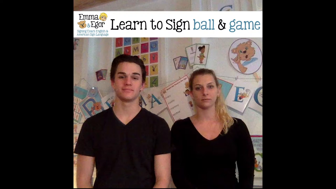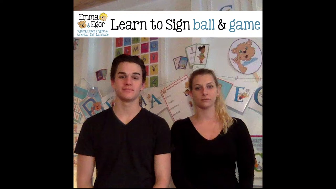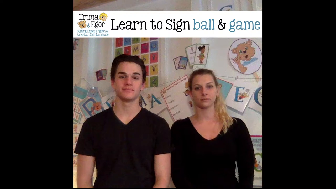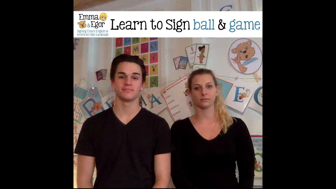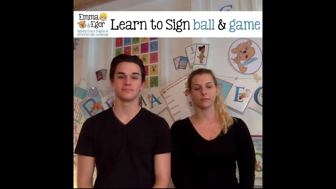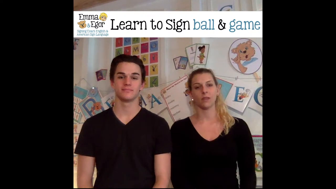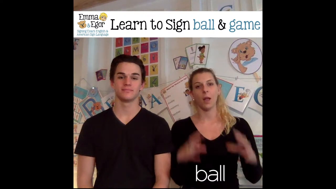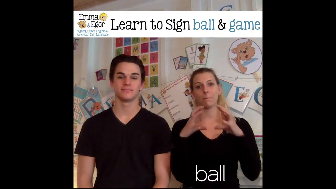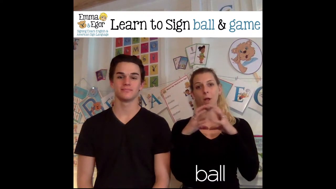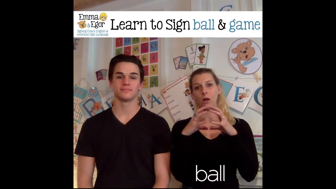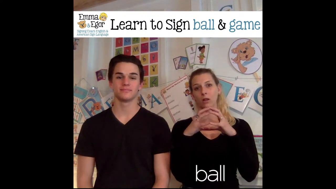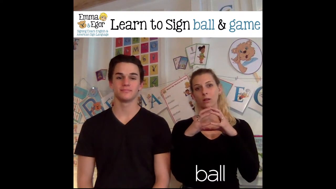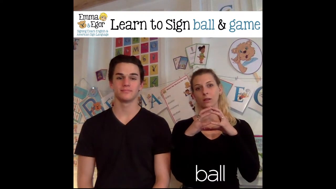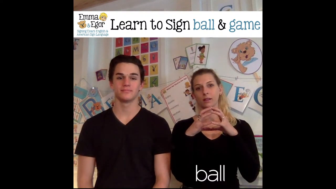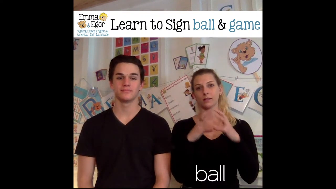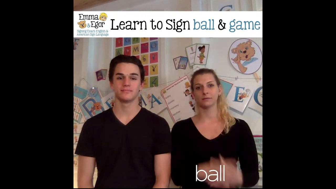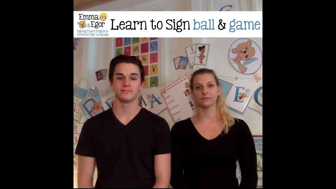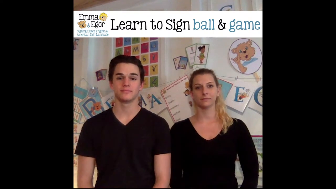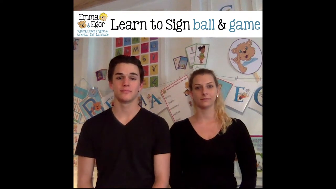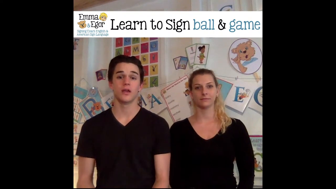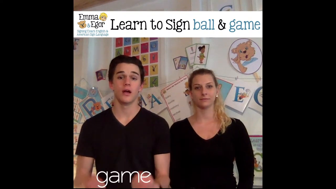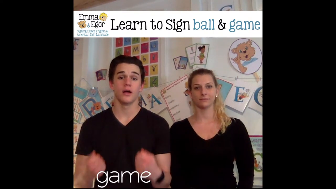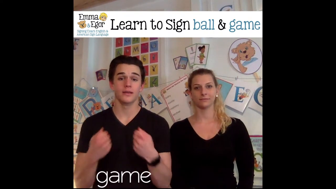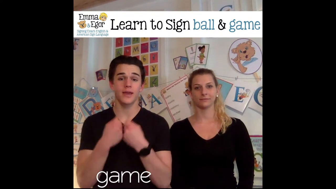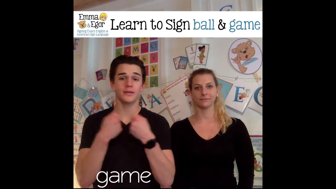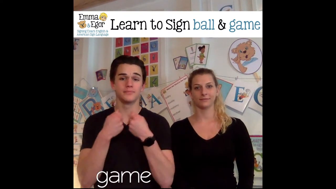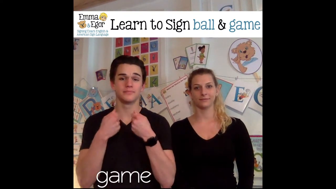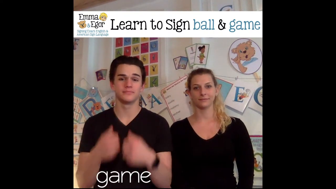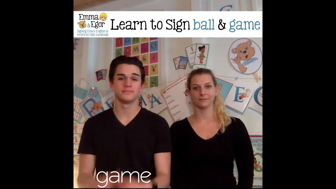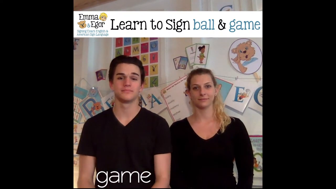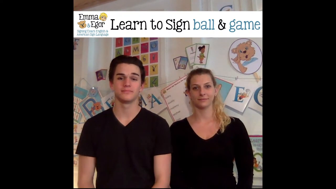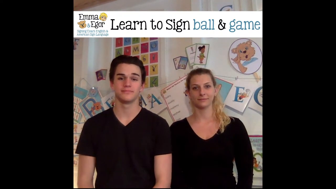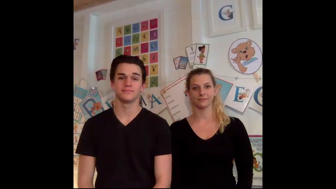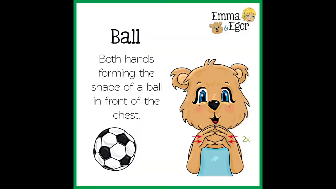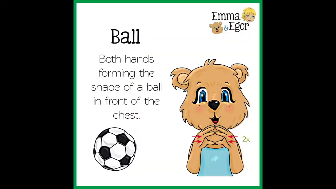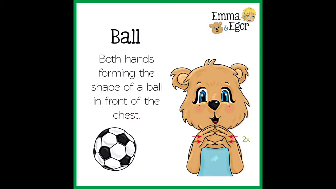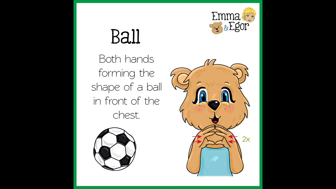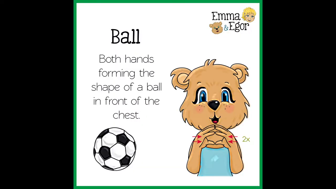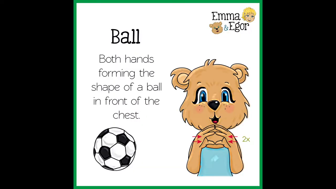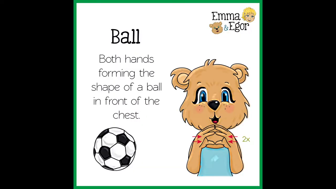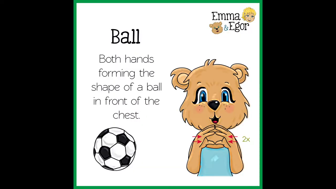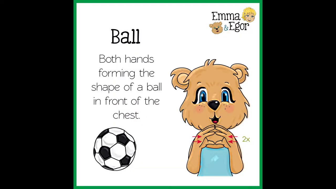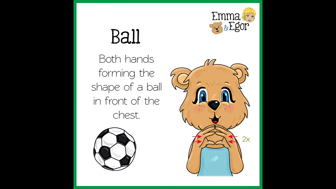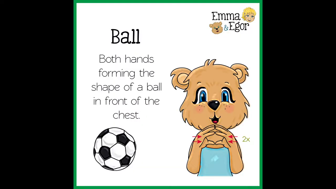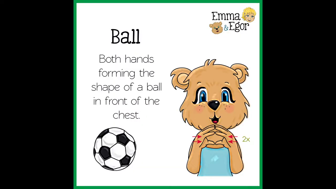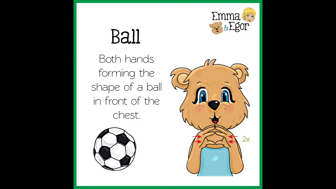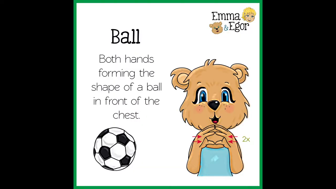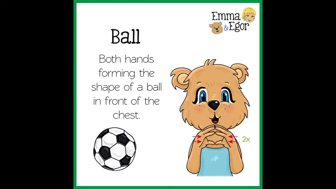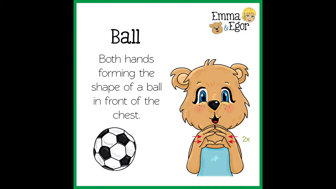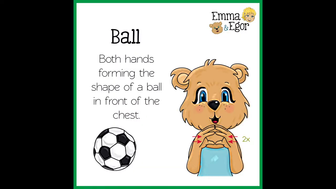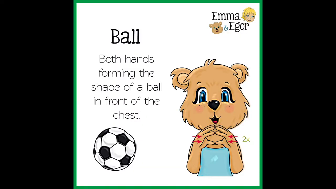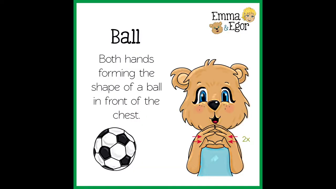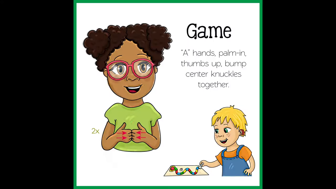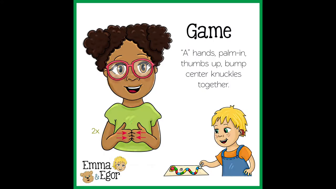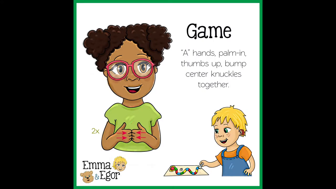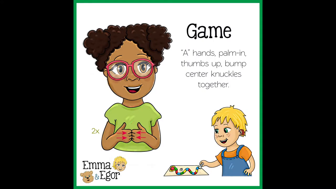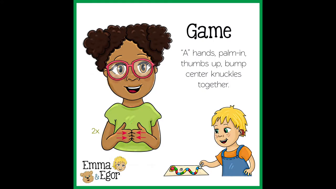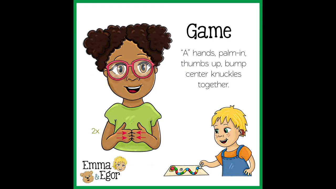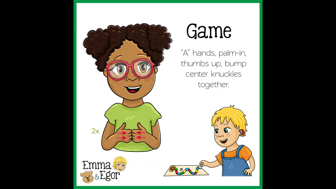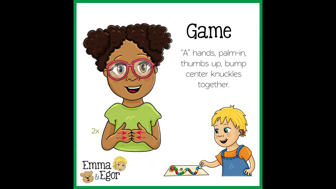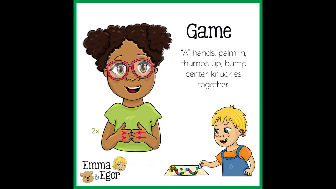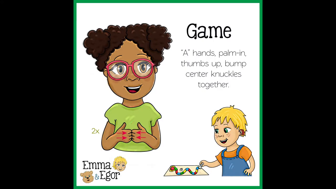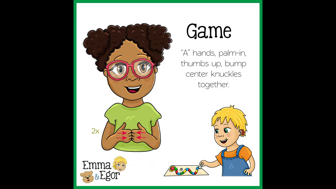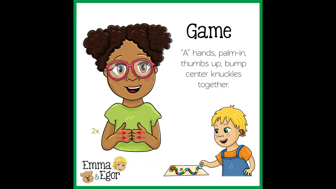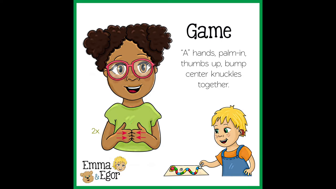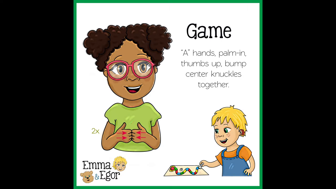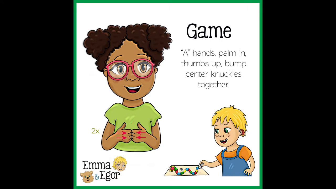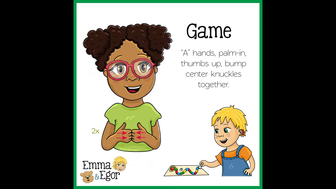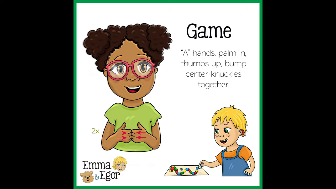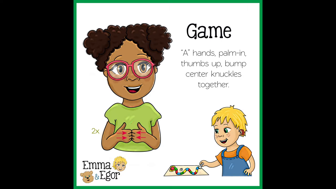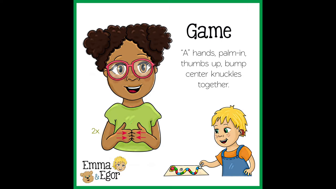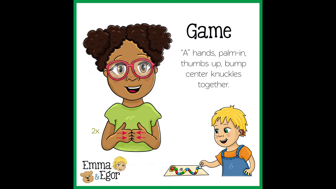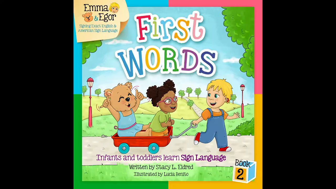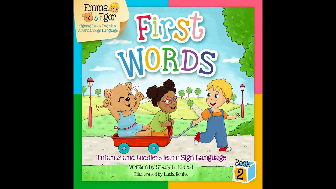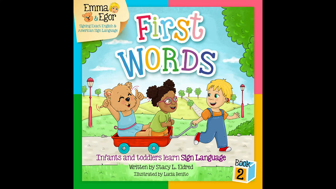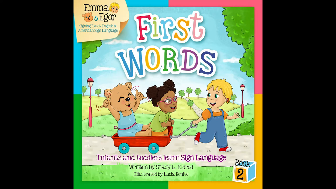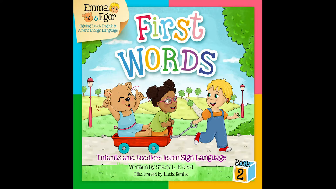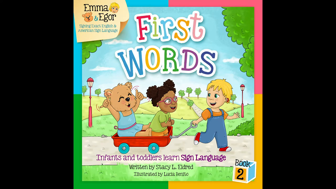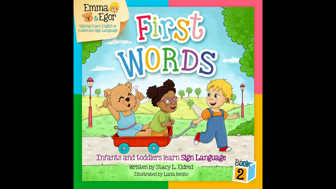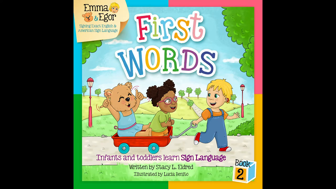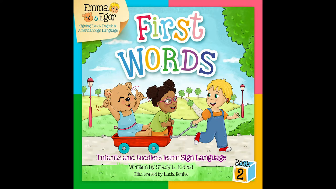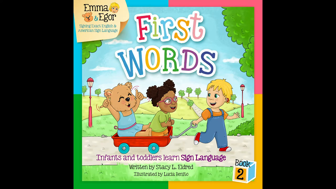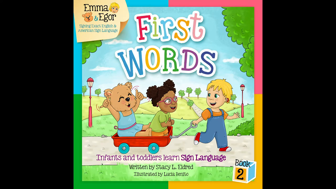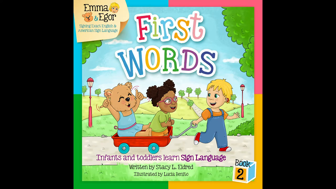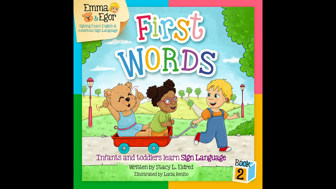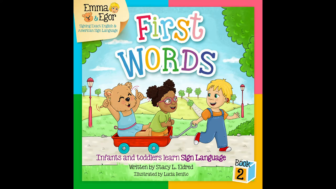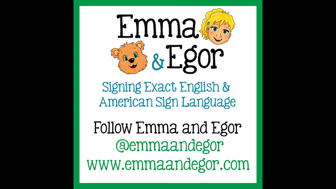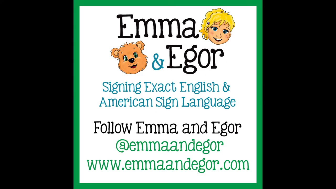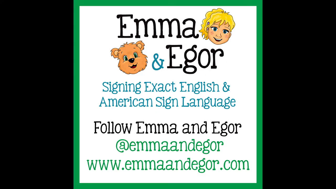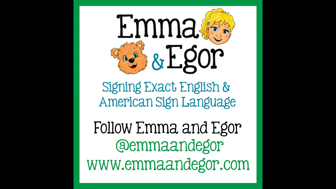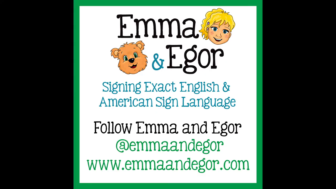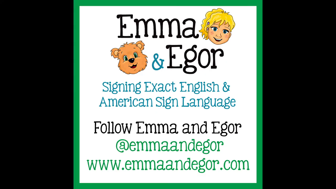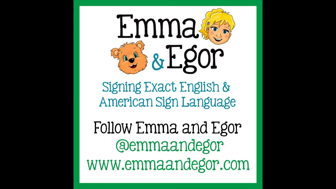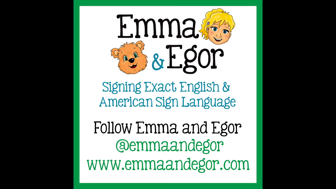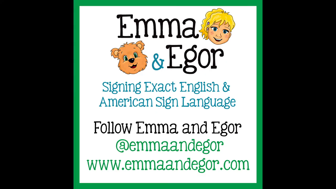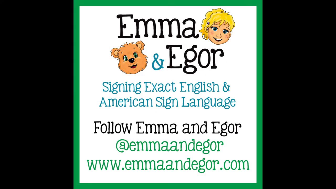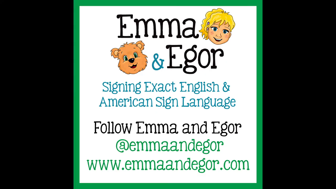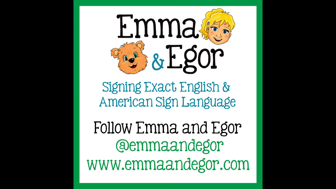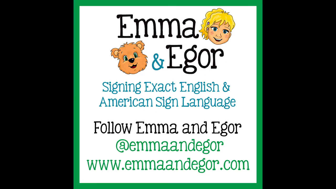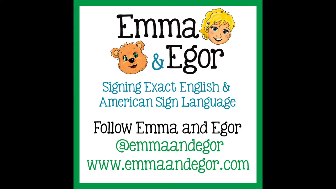Ball and Game